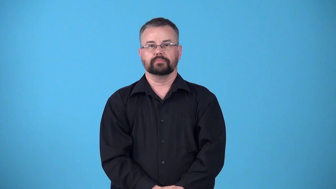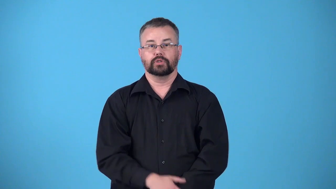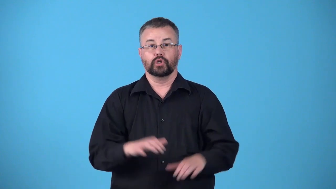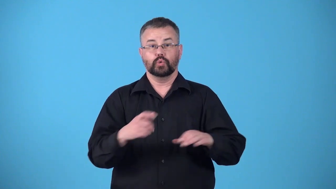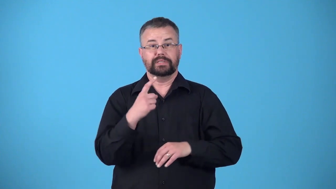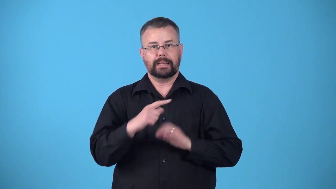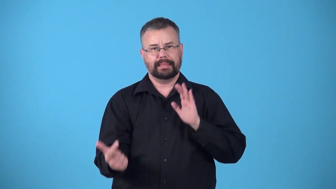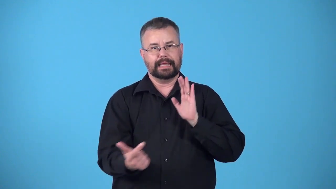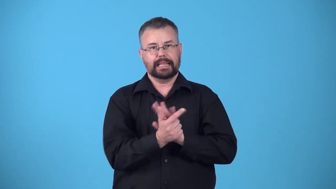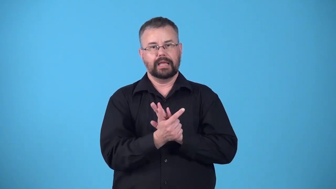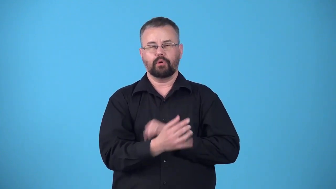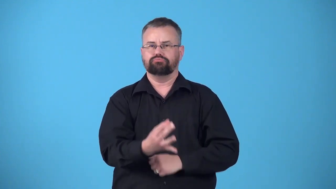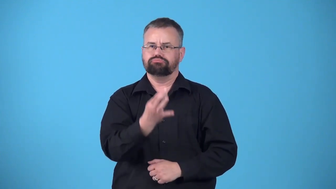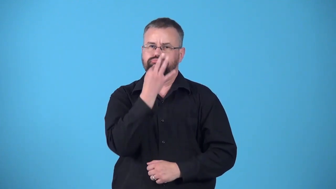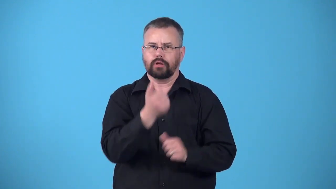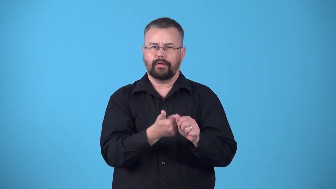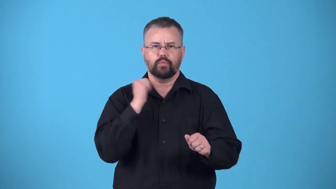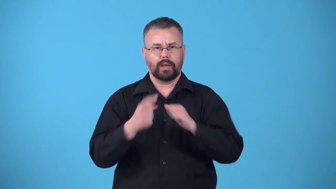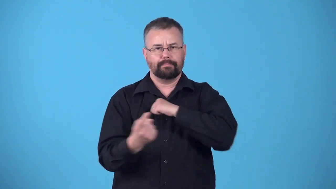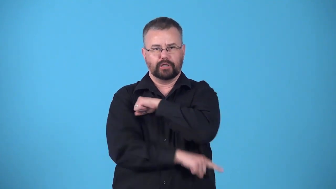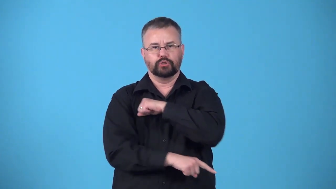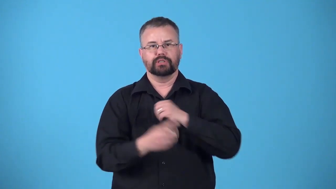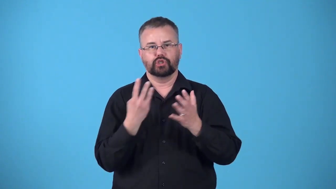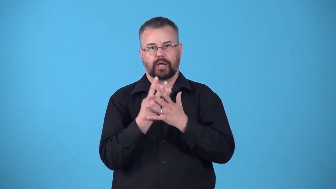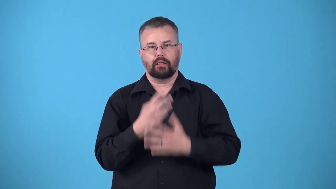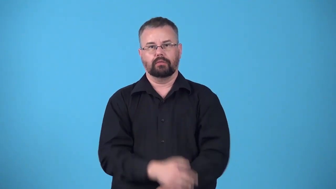beat the rap